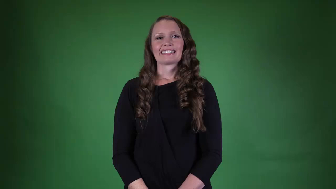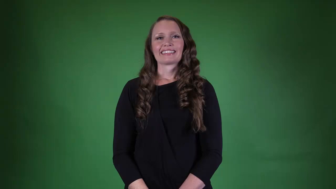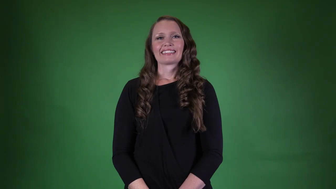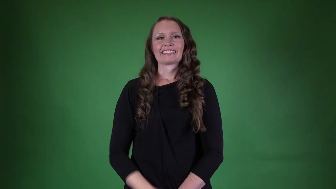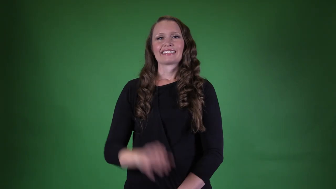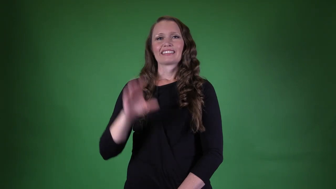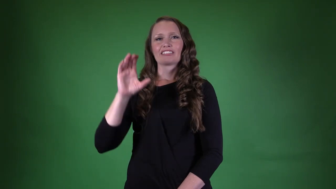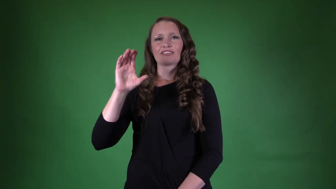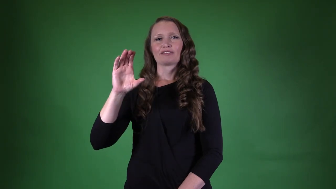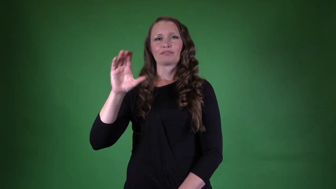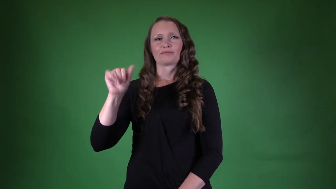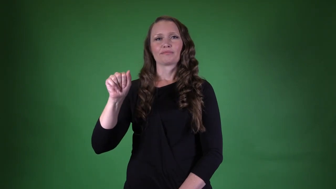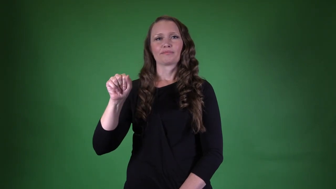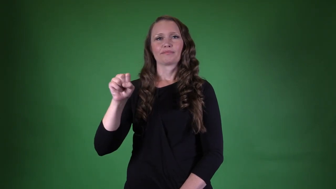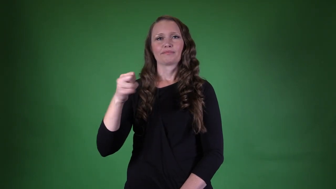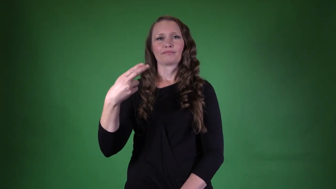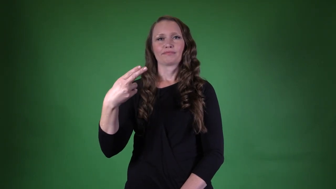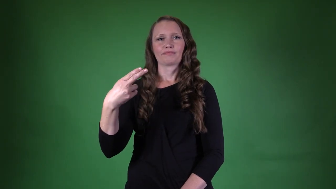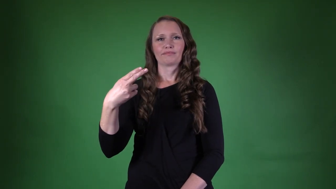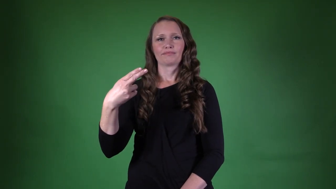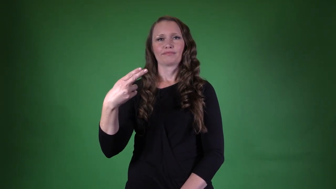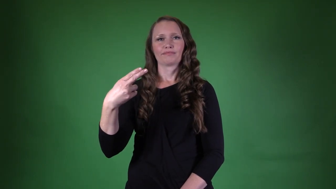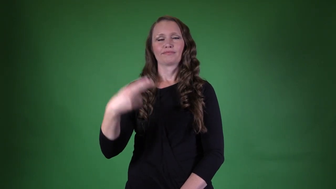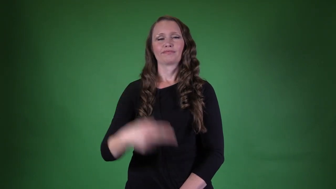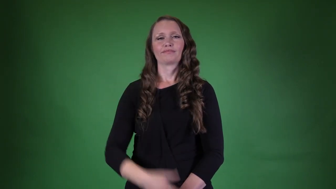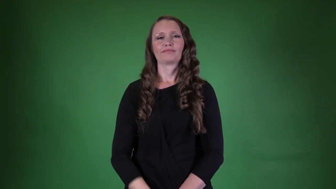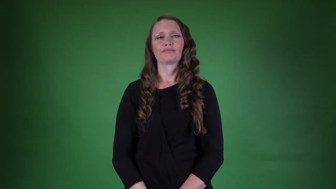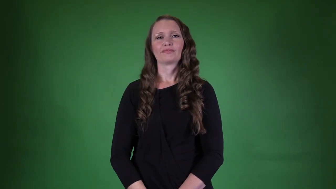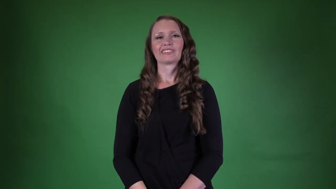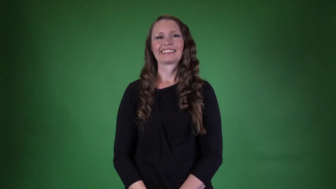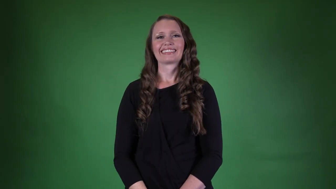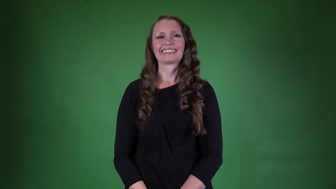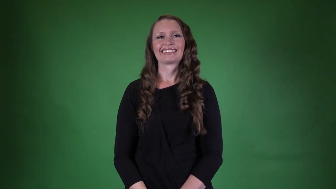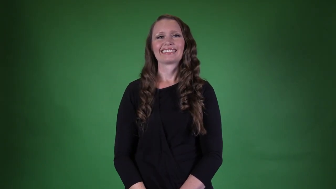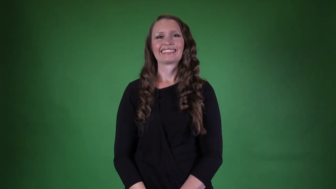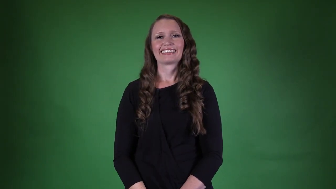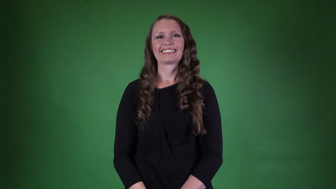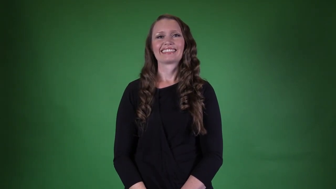cash